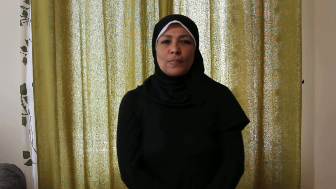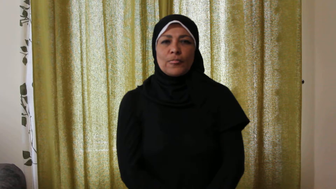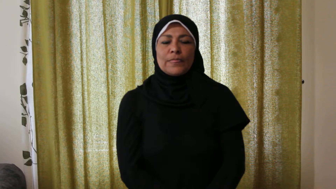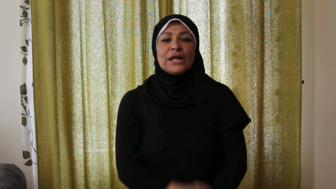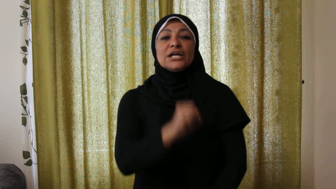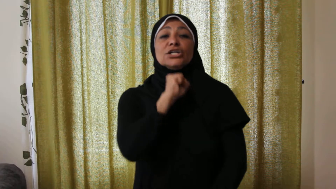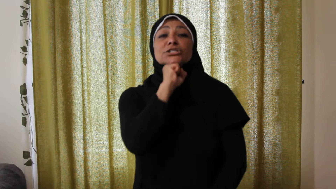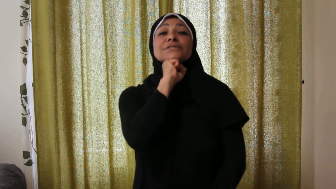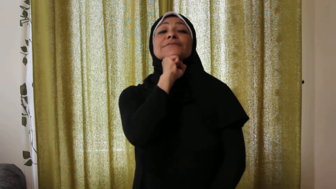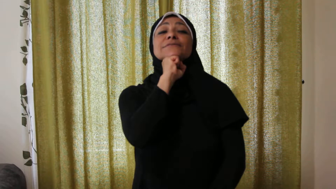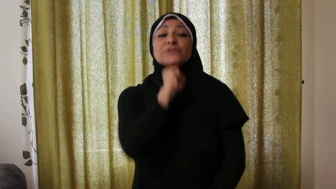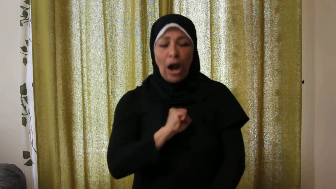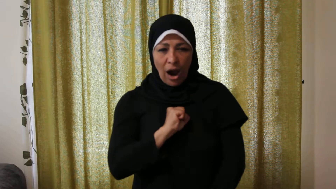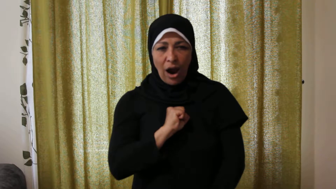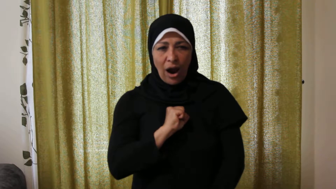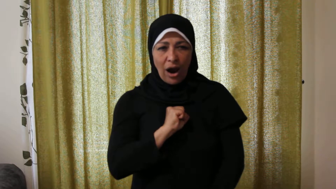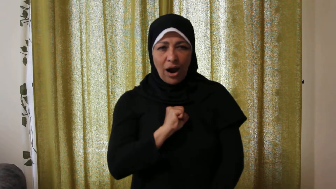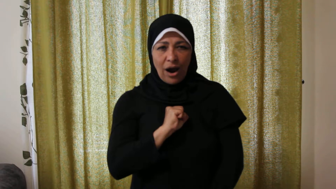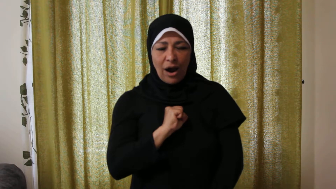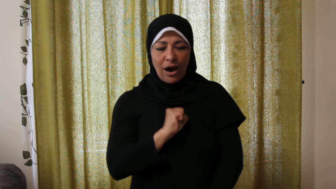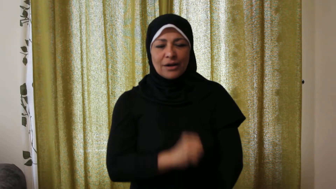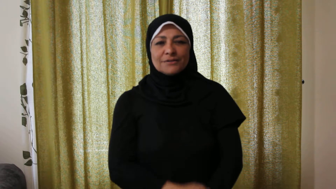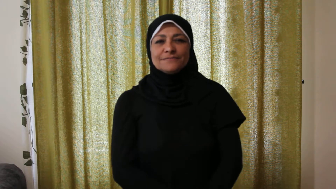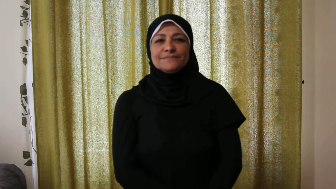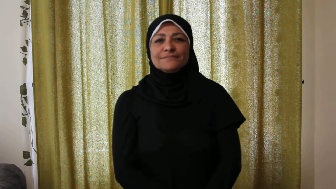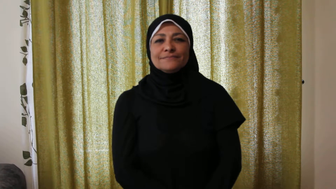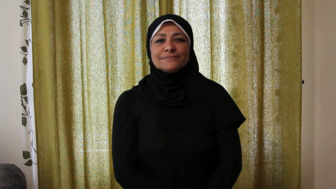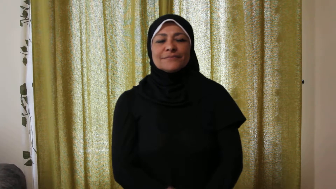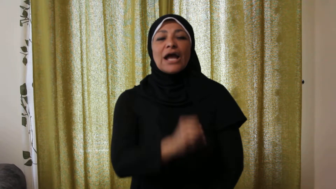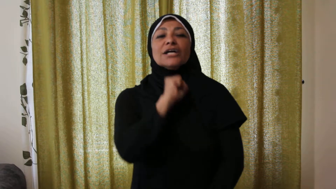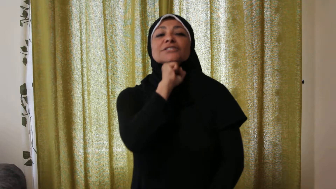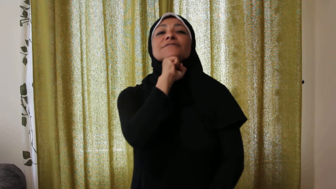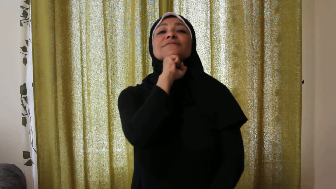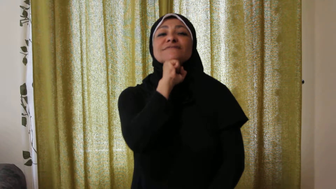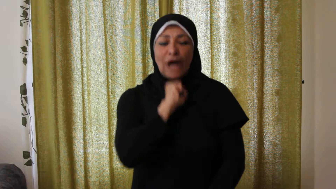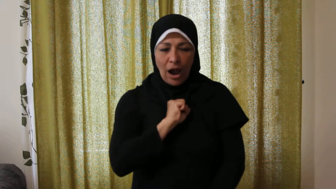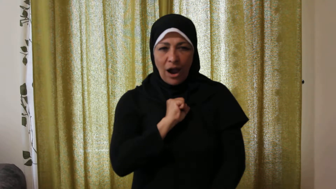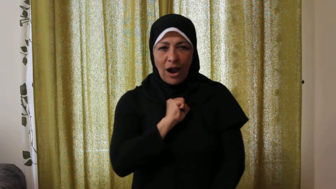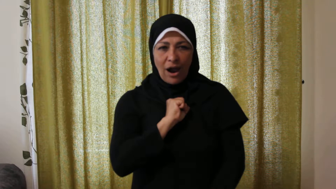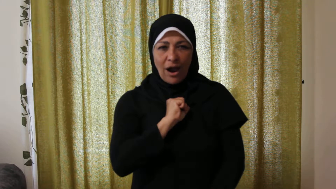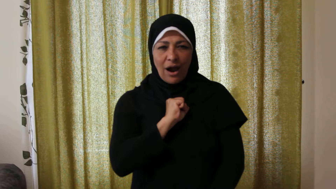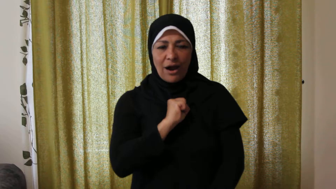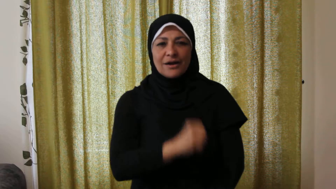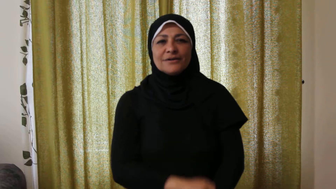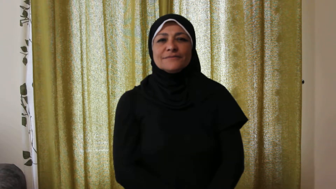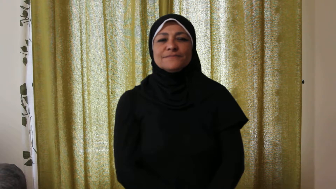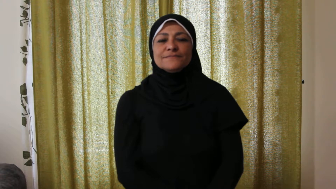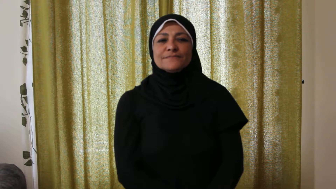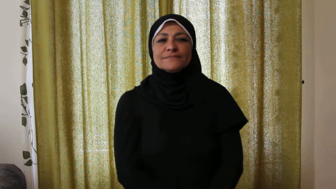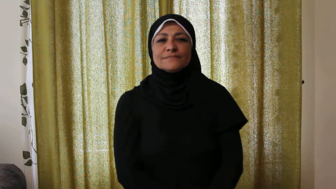letterarabic16ta